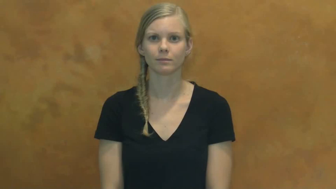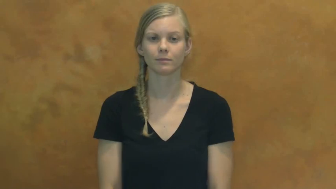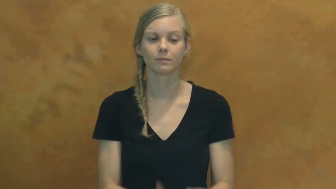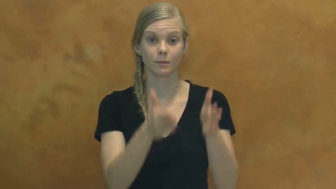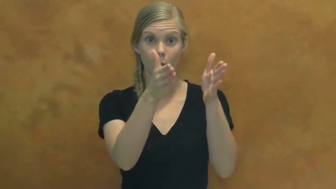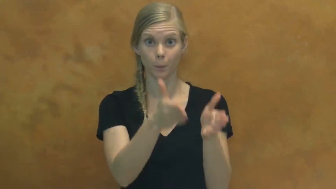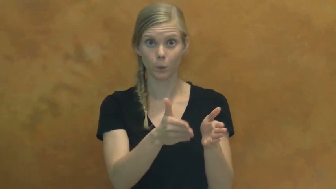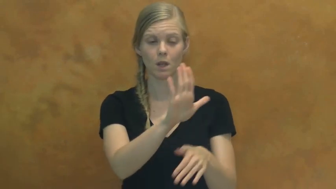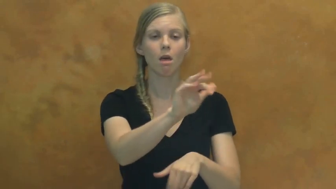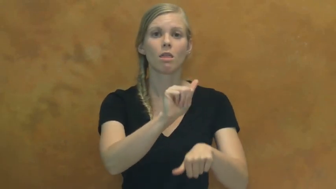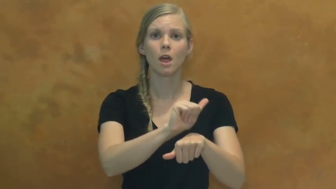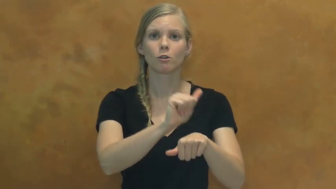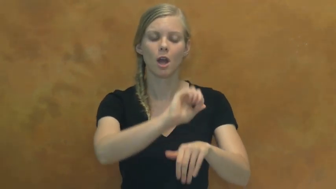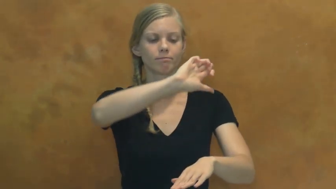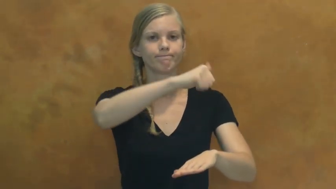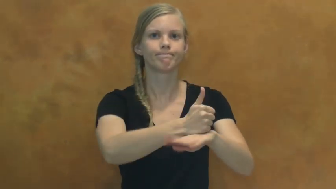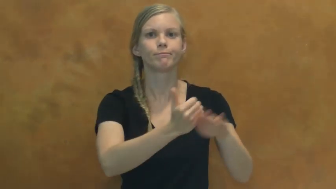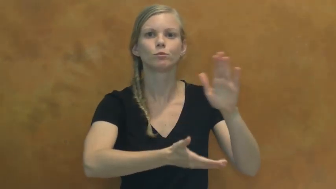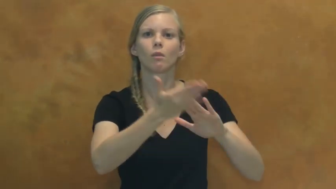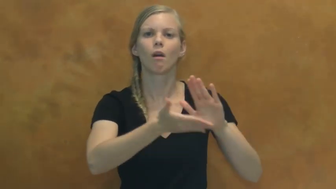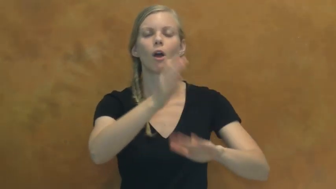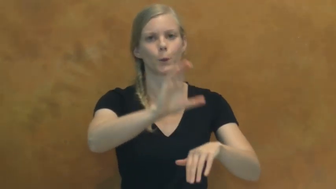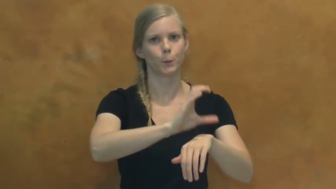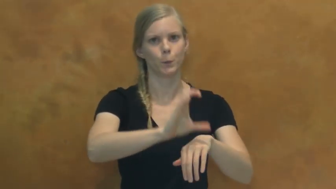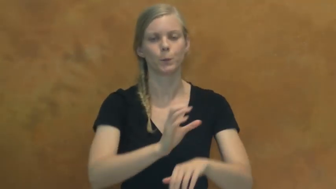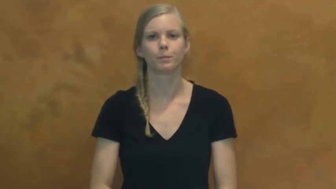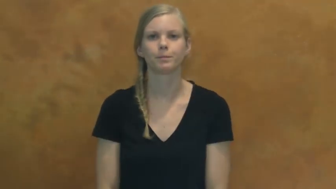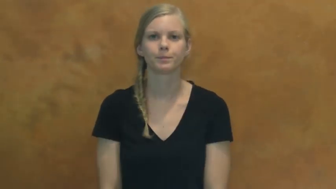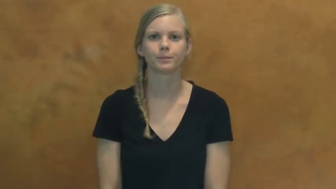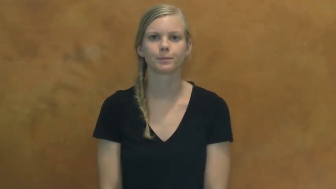programmer